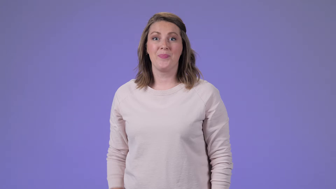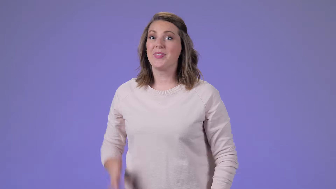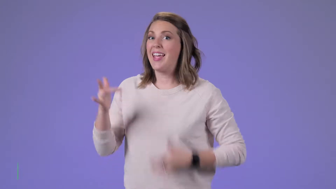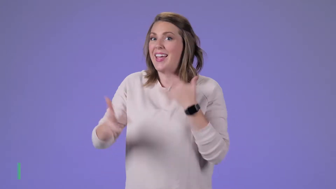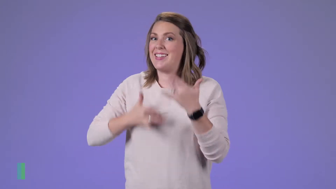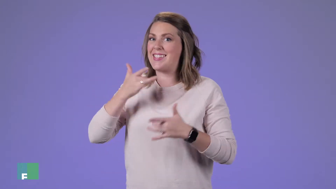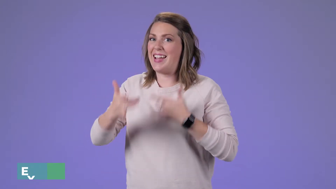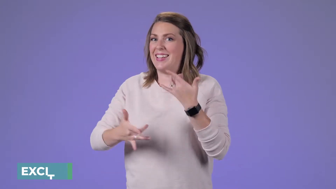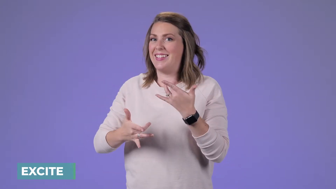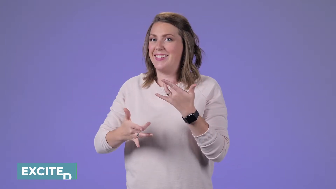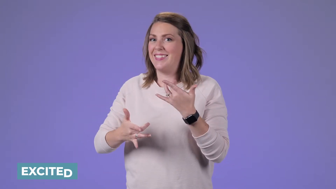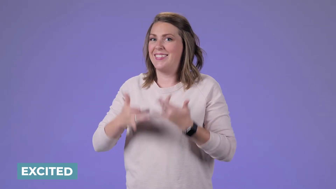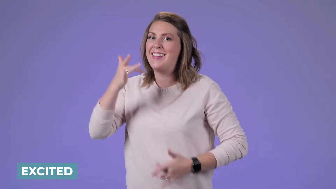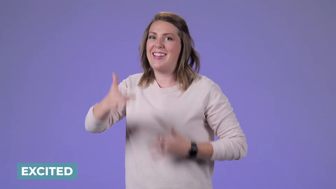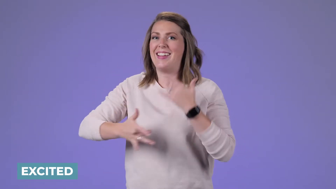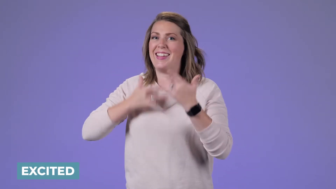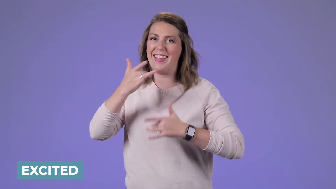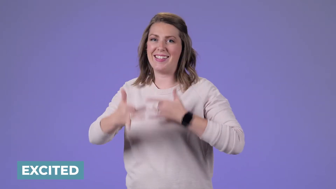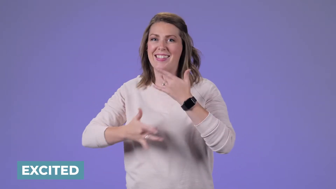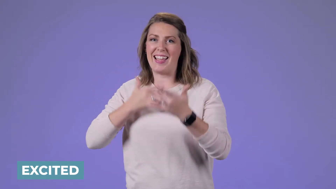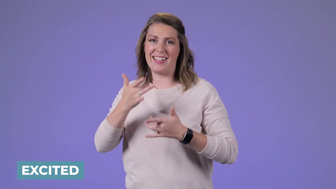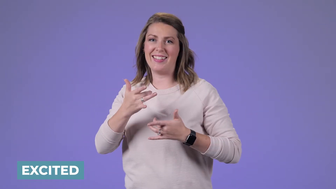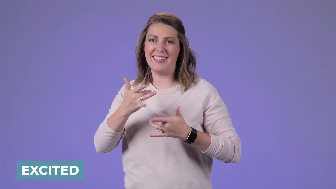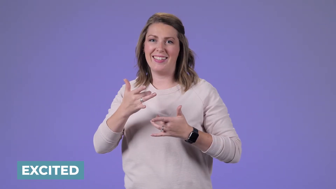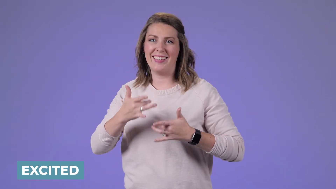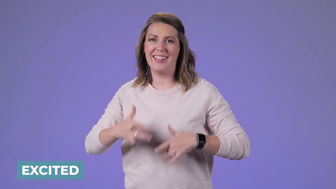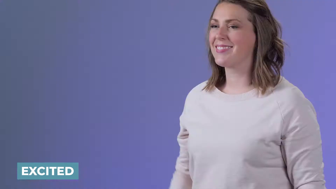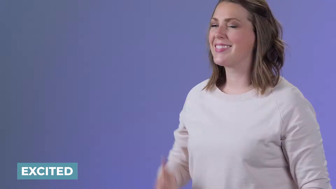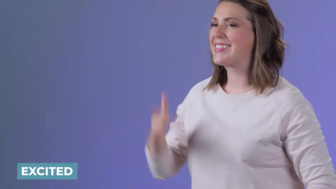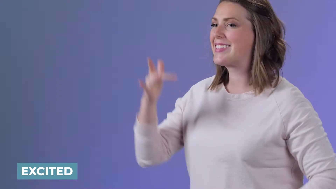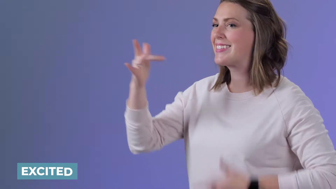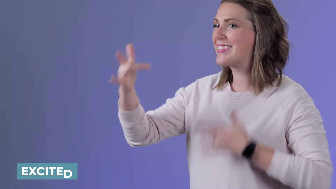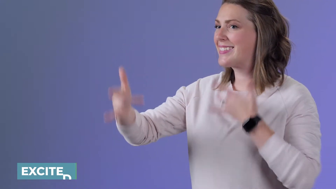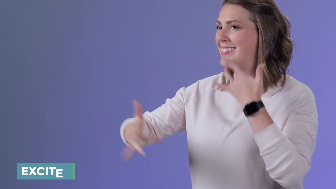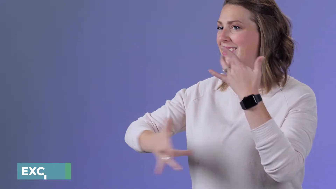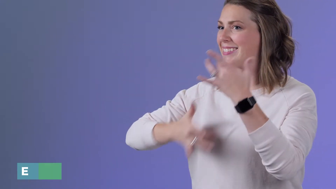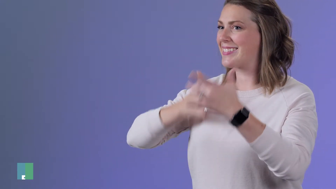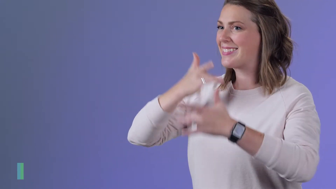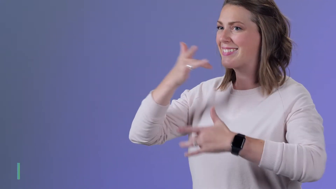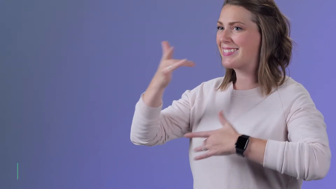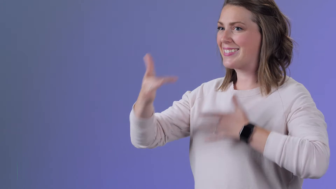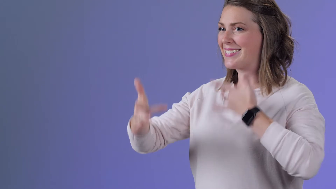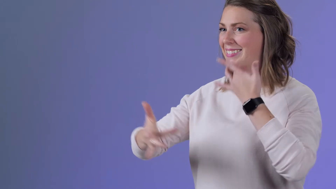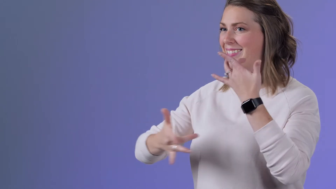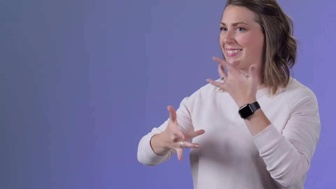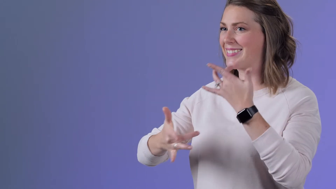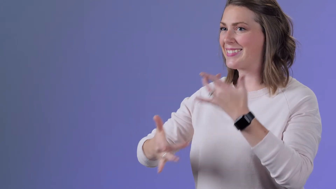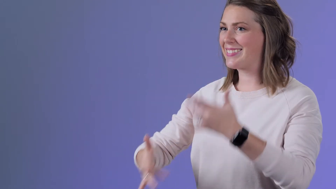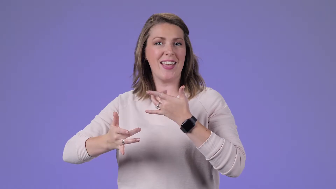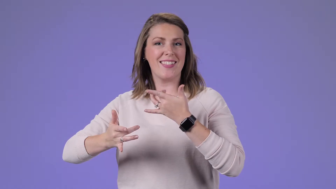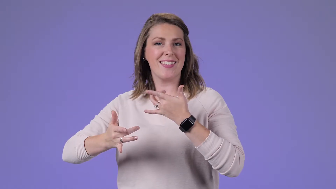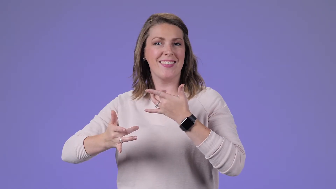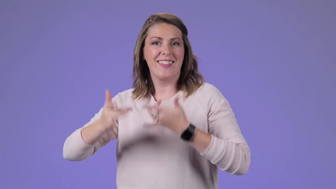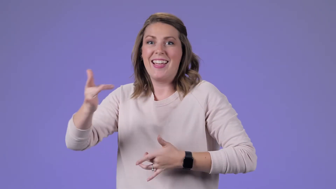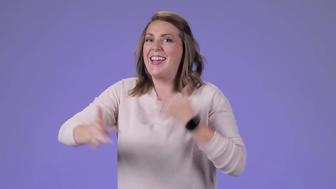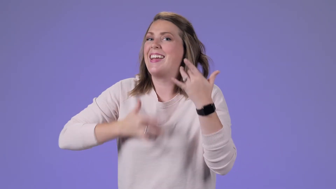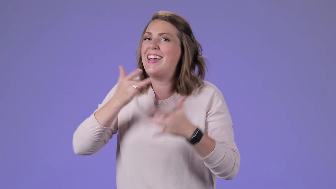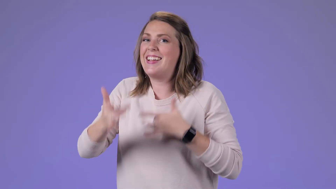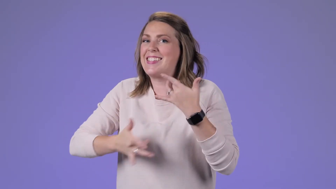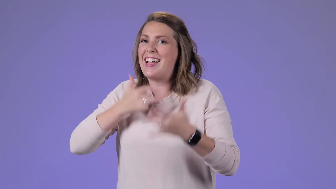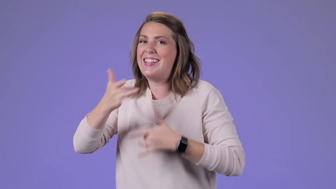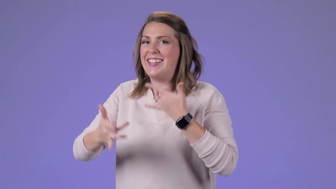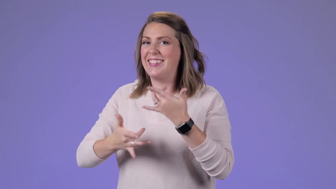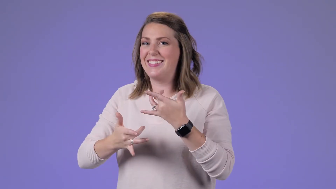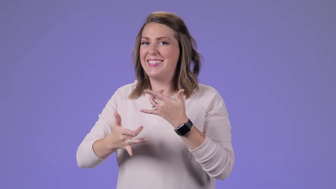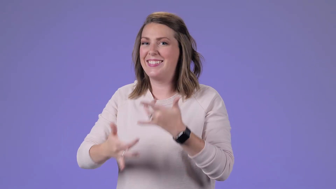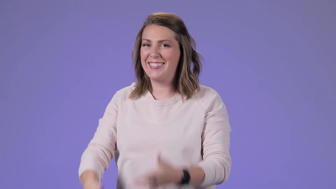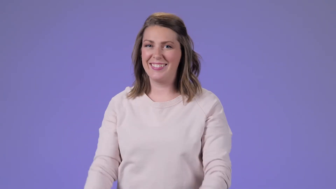Excited